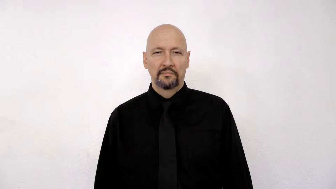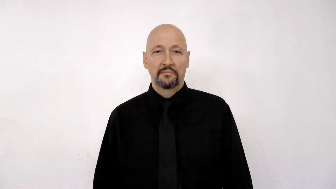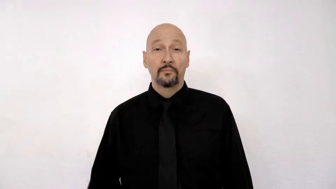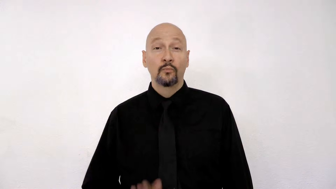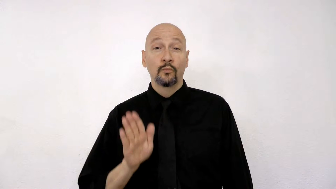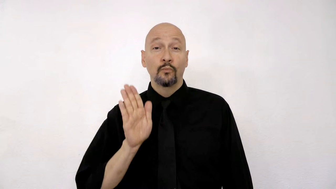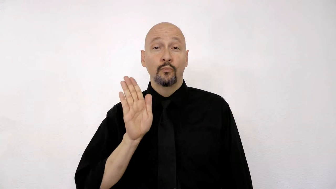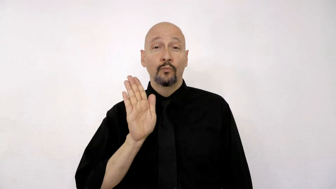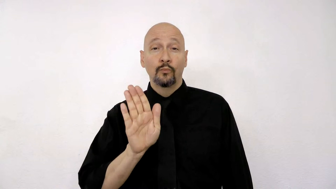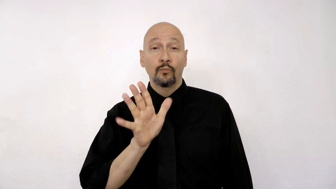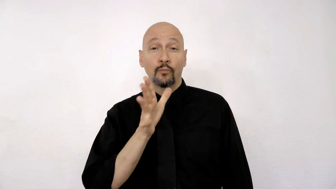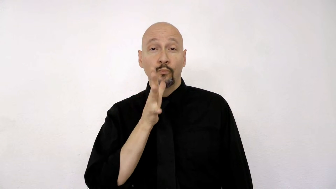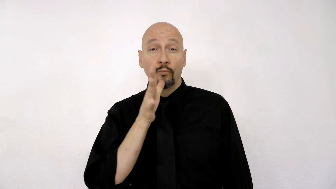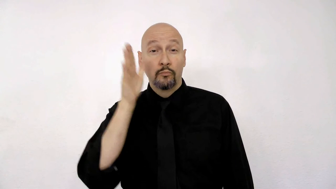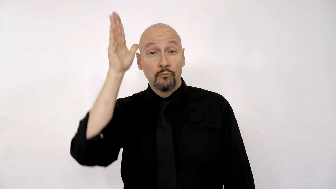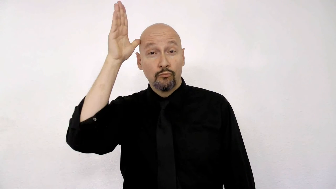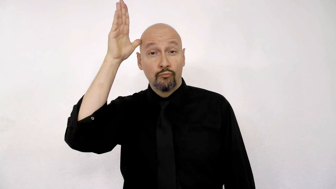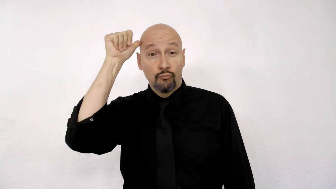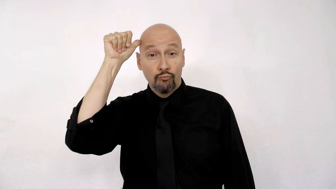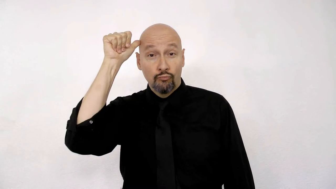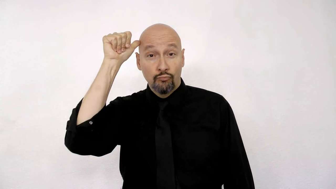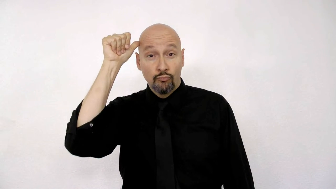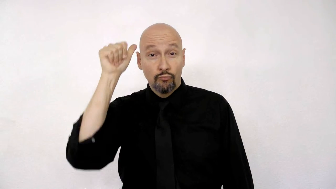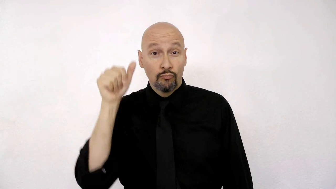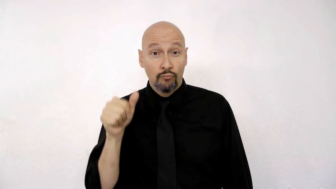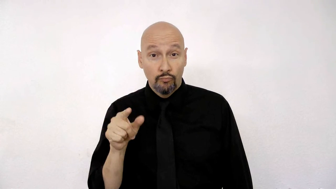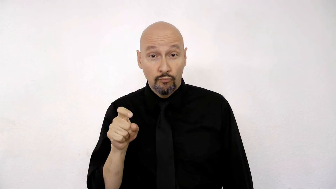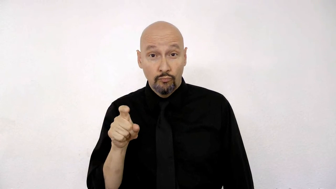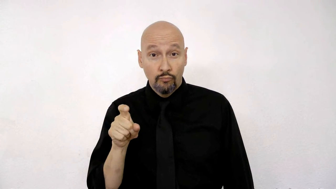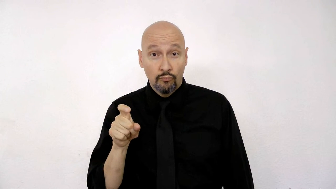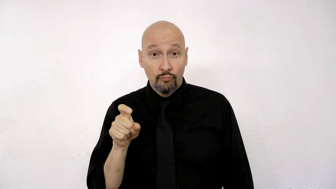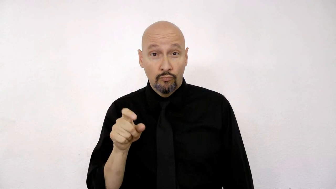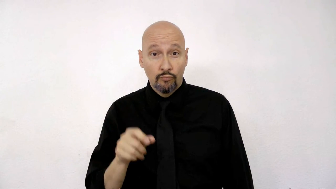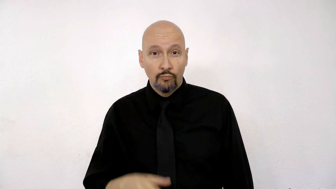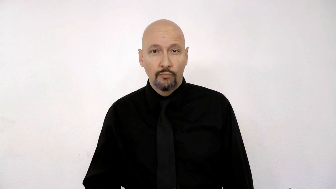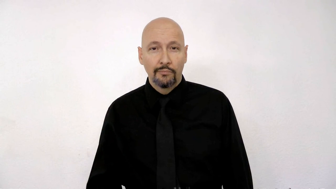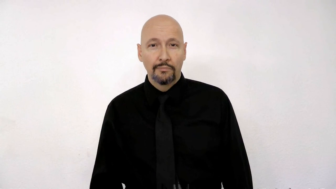YOUR MOM STUBBORN QM-wig?